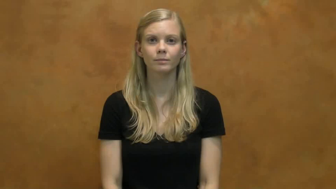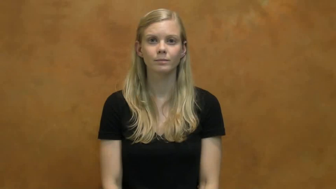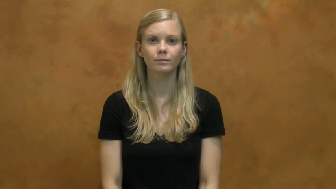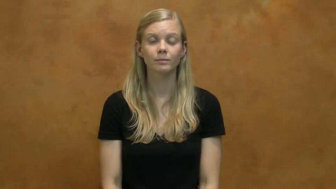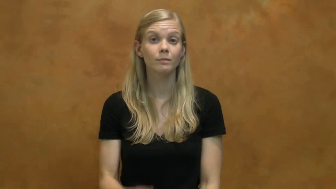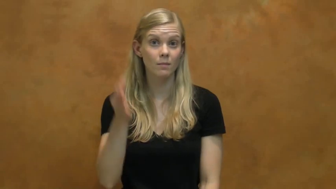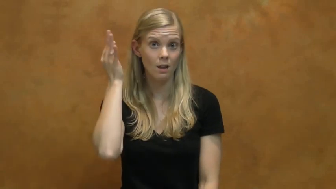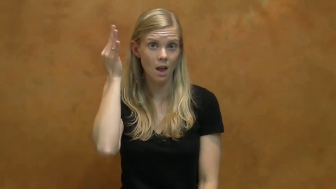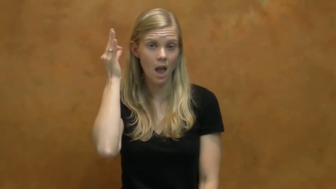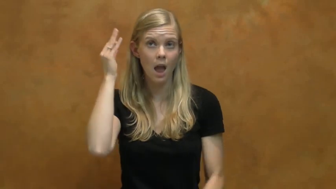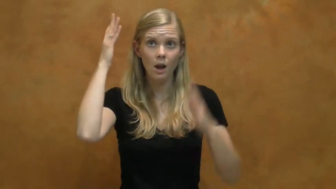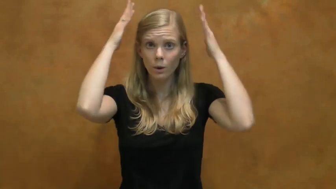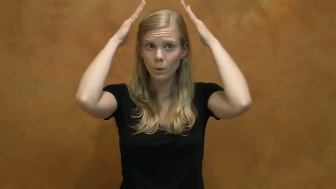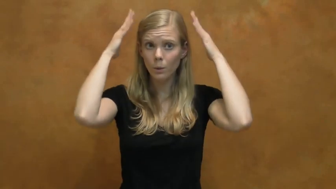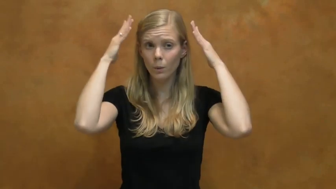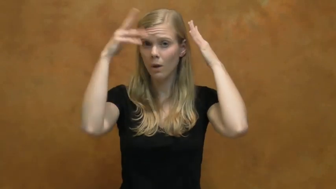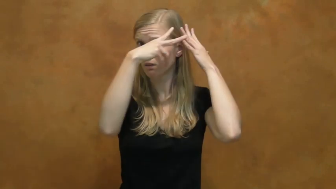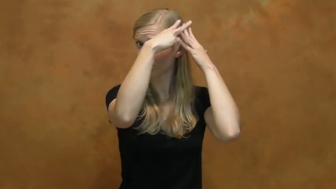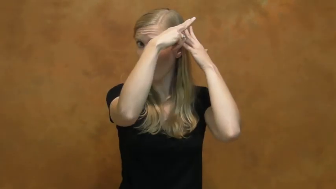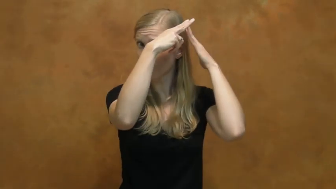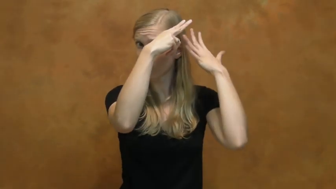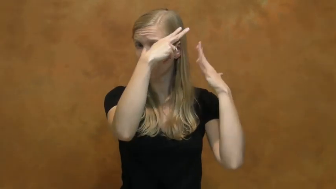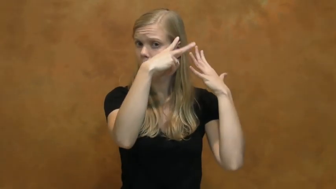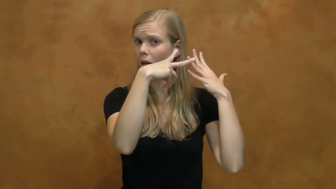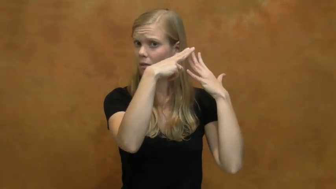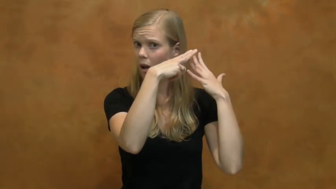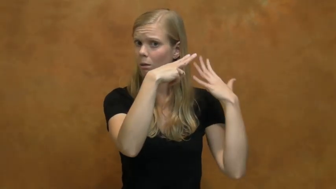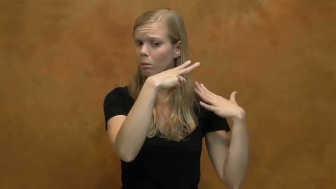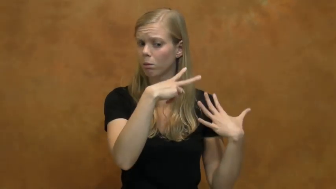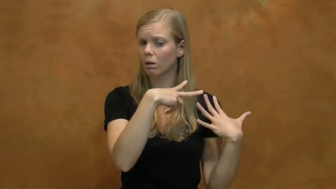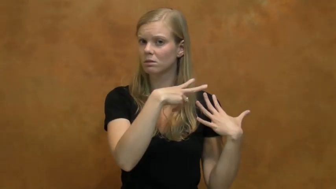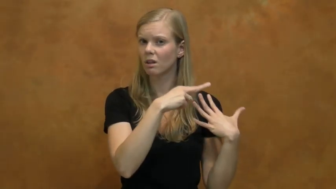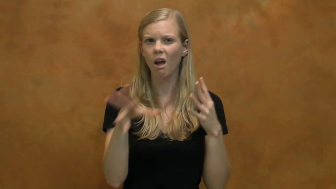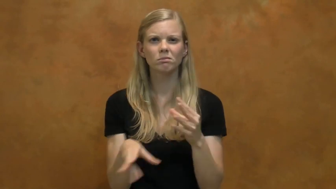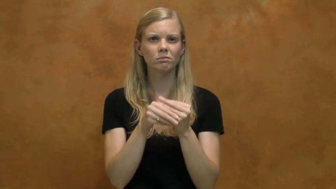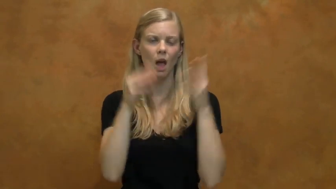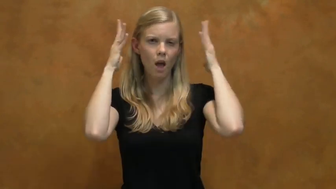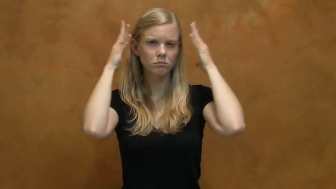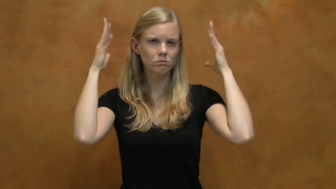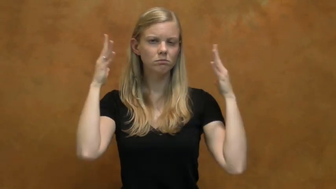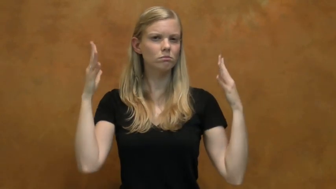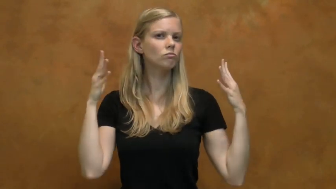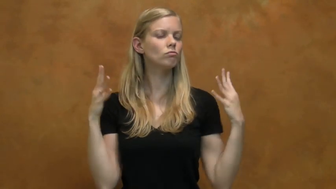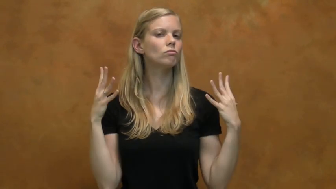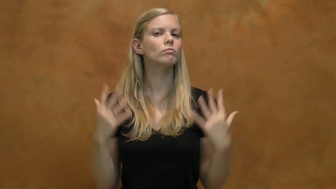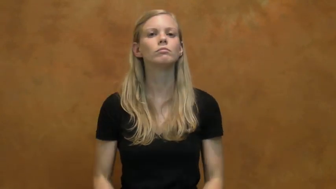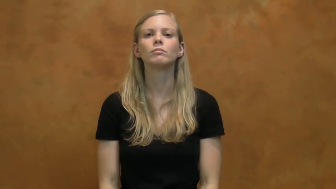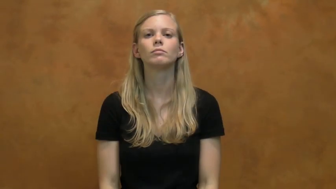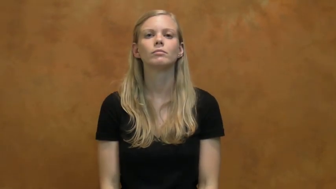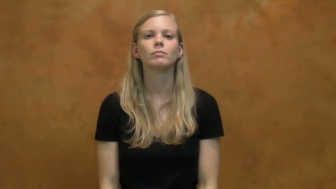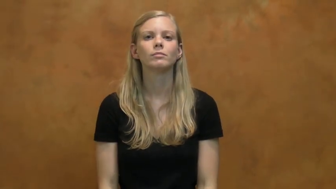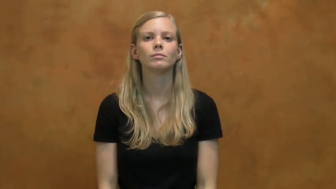layered cut